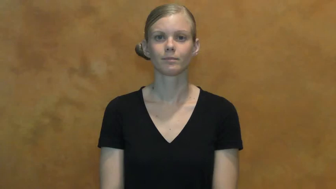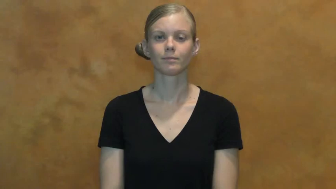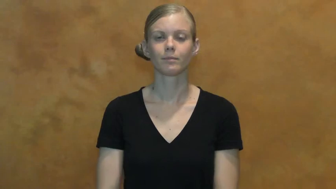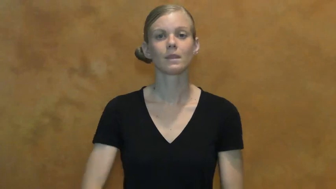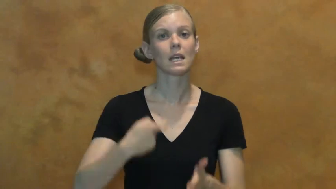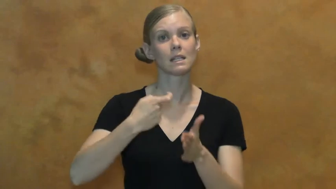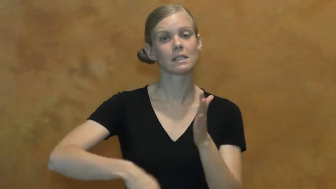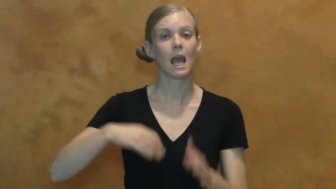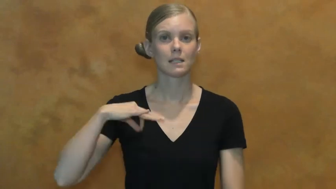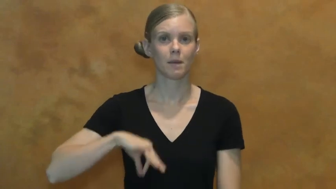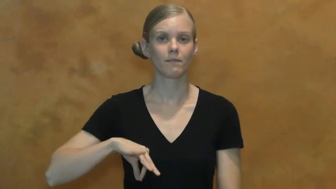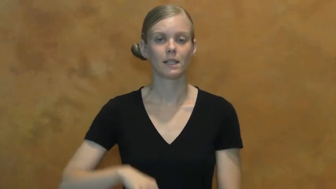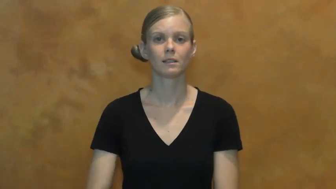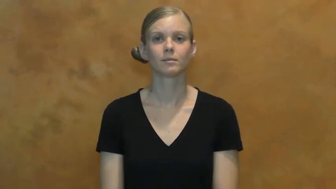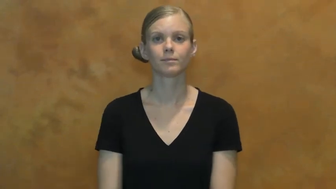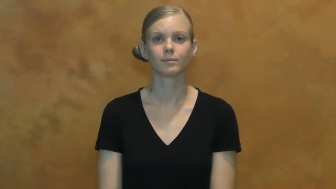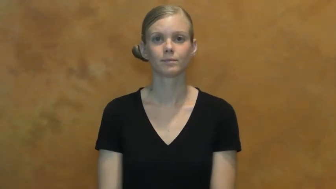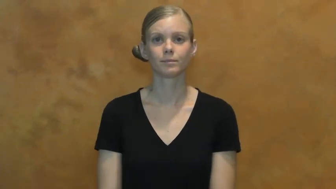tax benefit